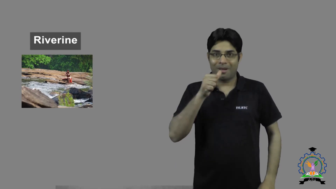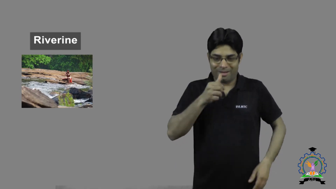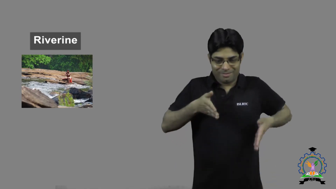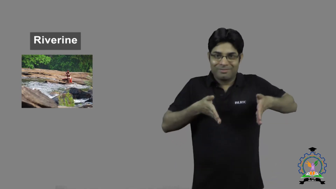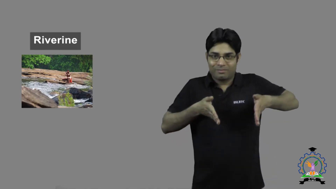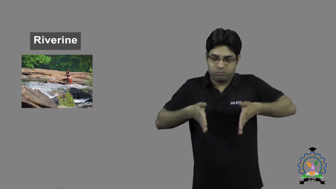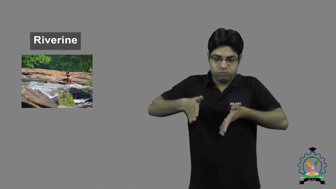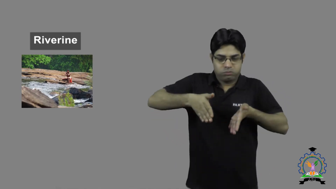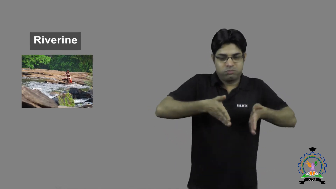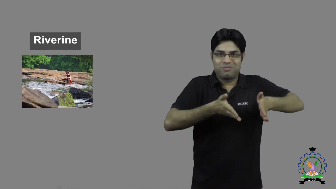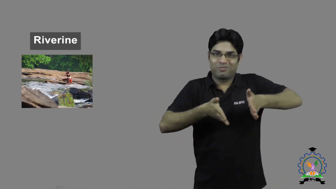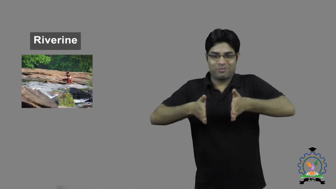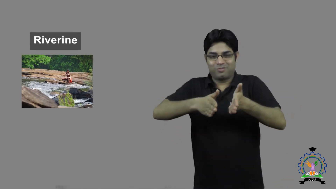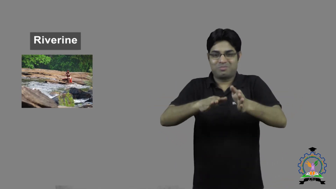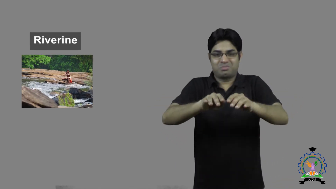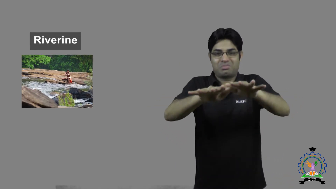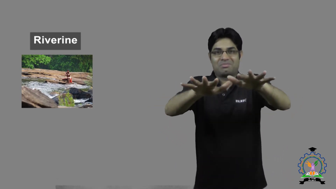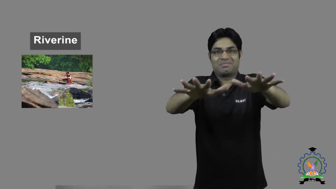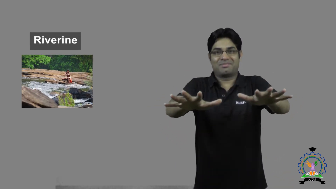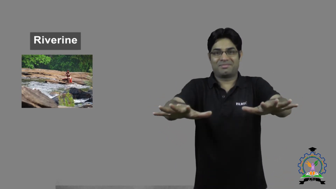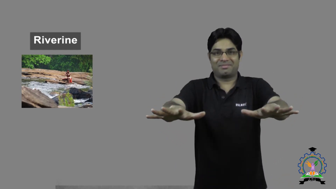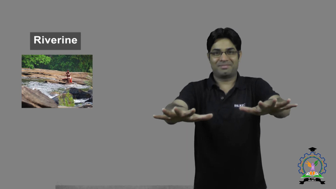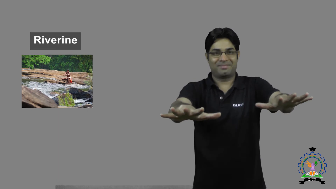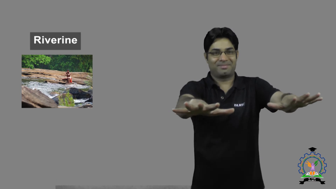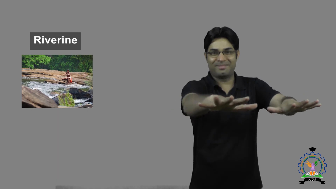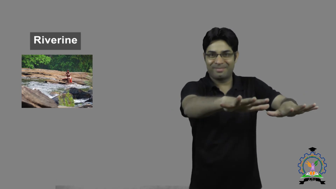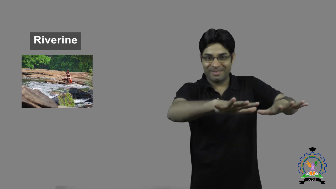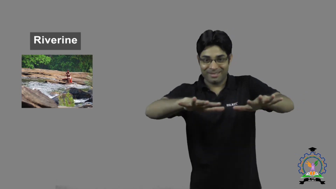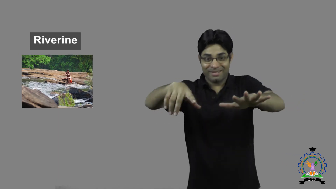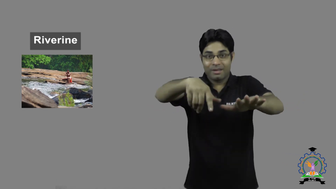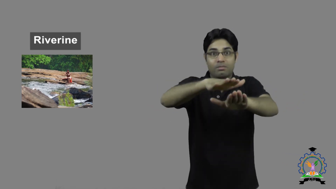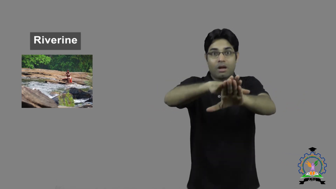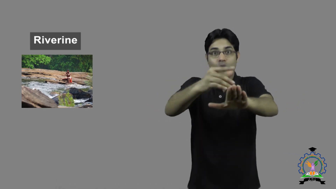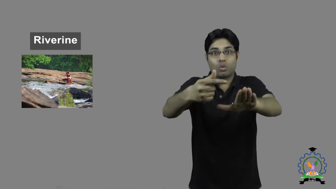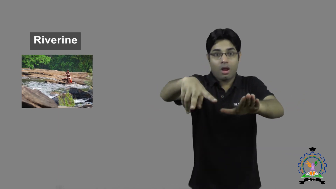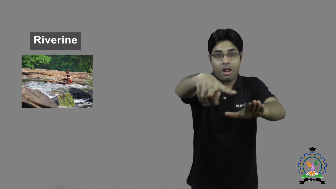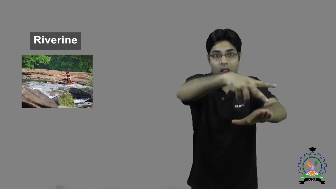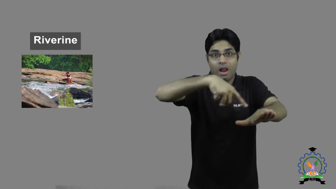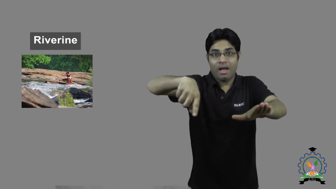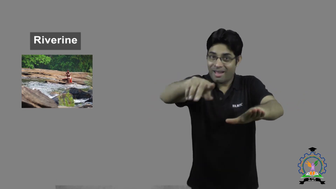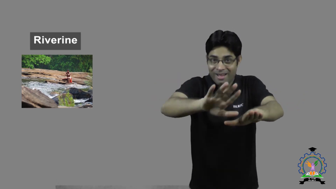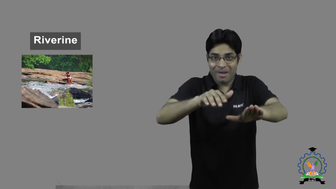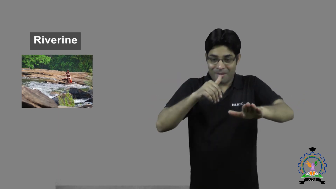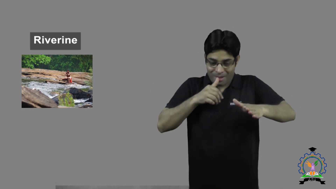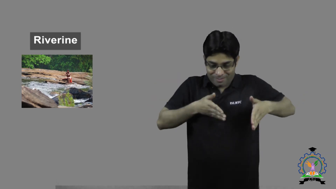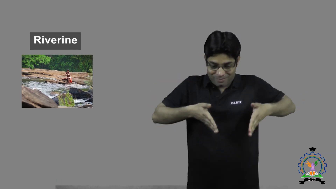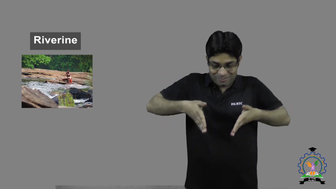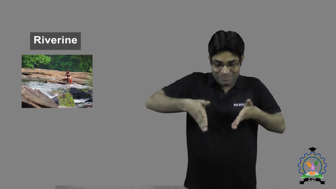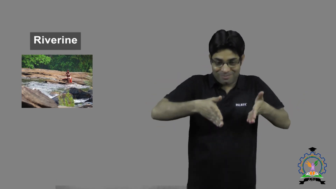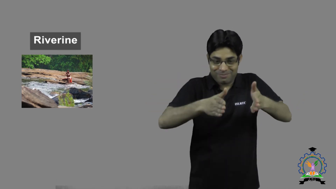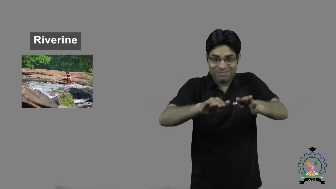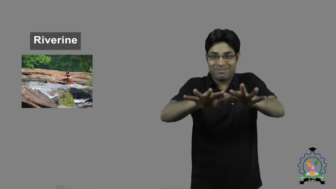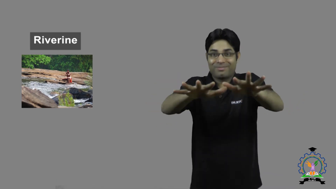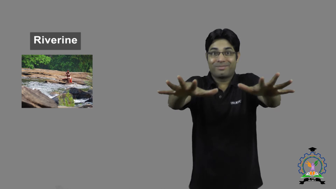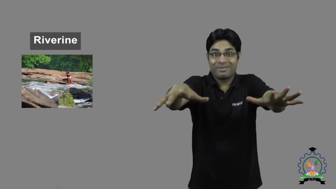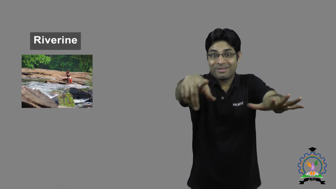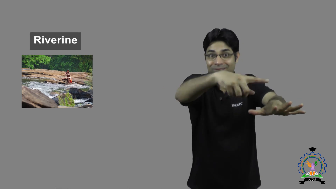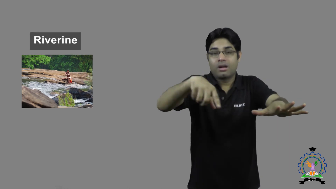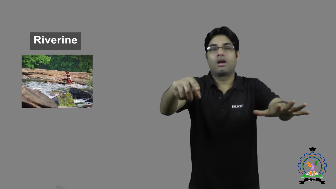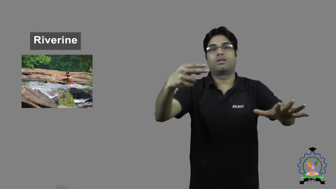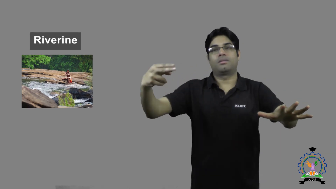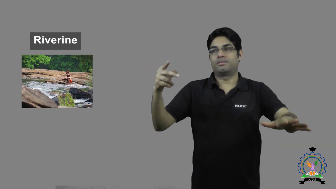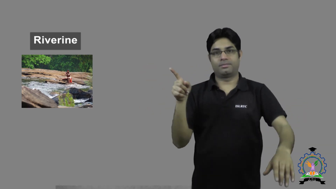Riverine